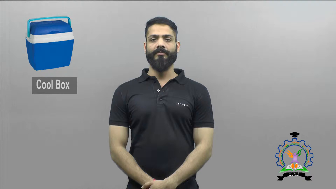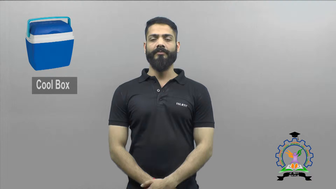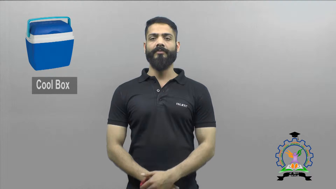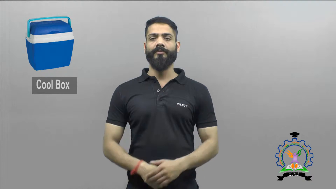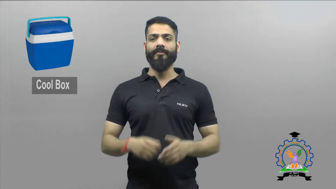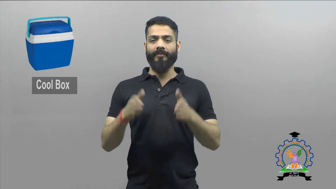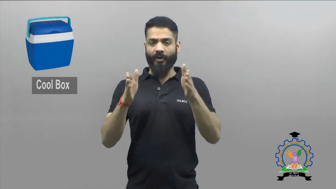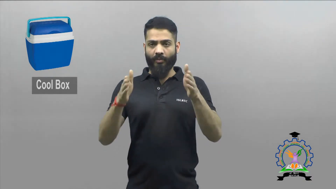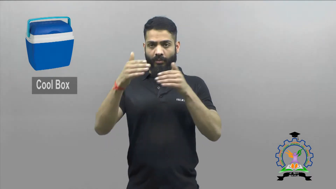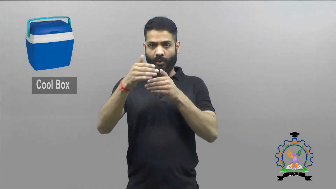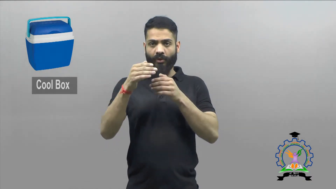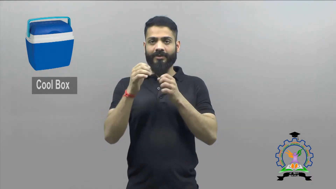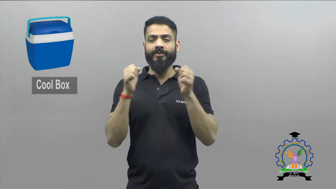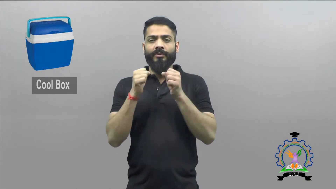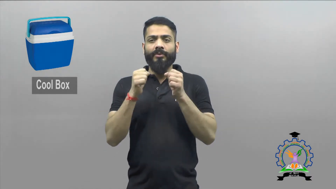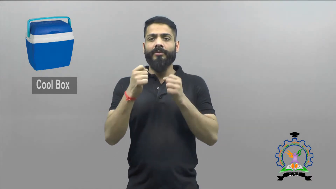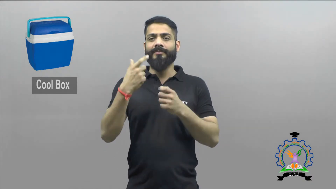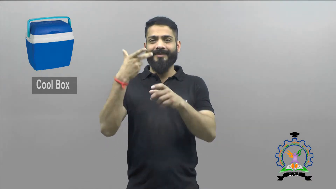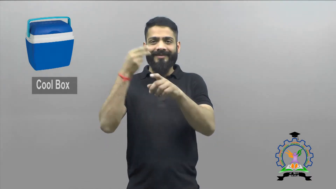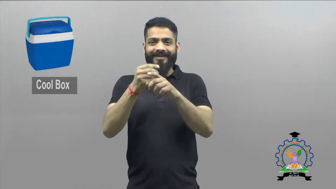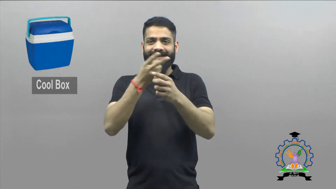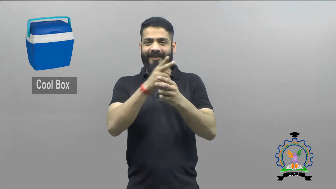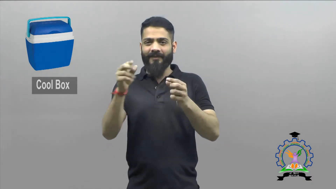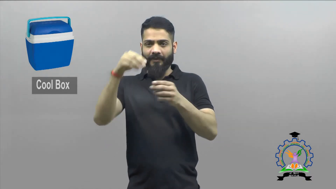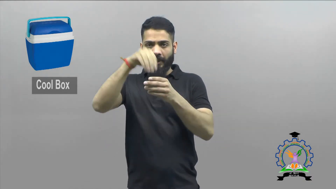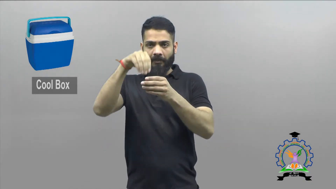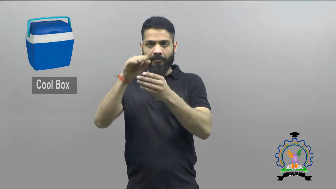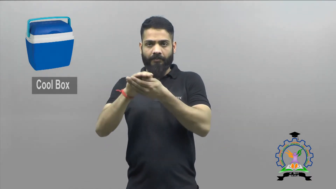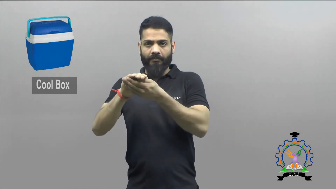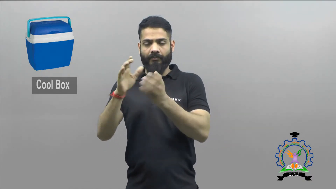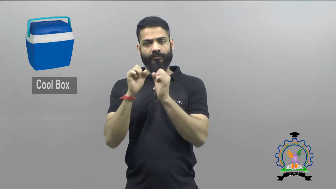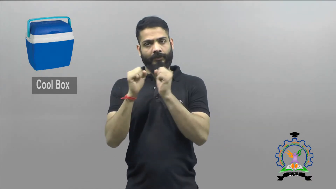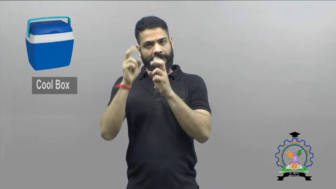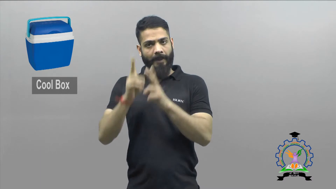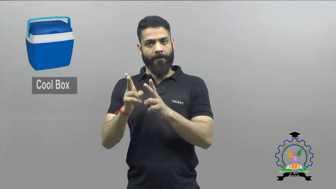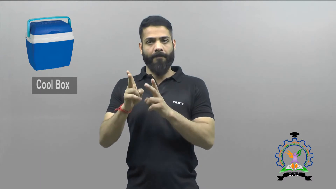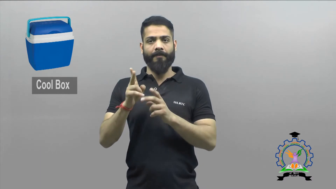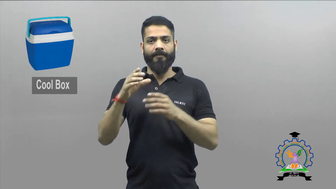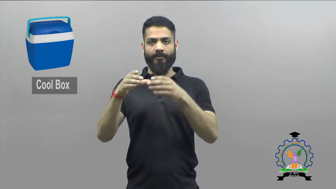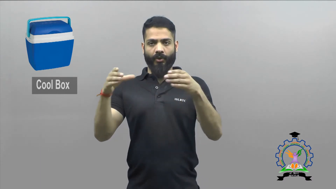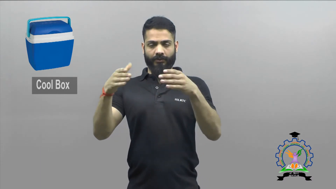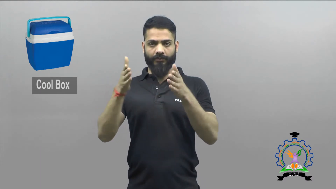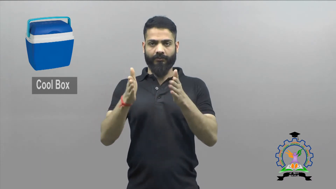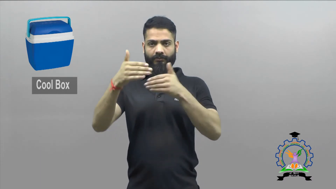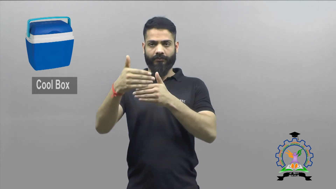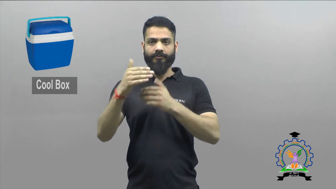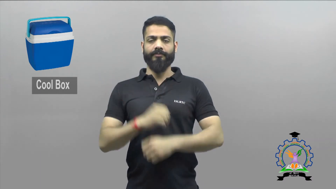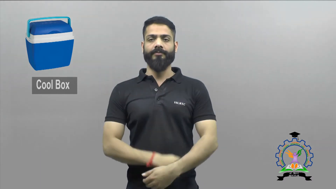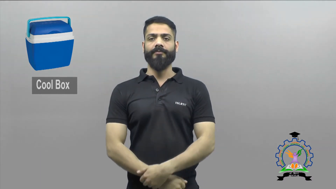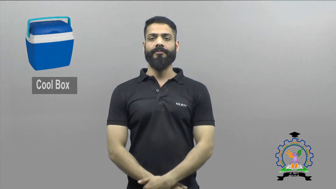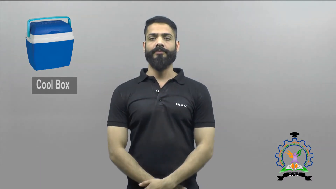Cool Box